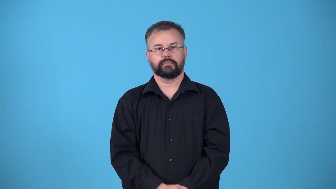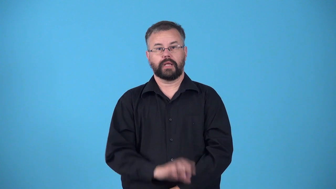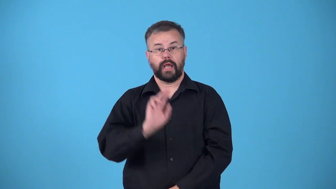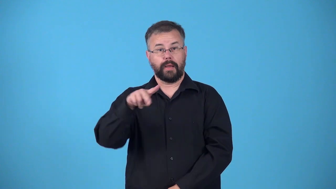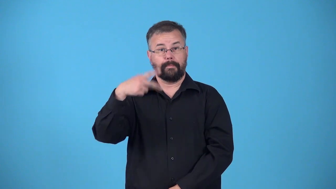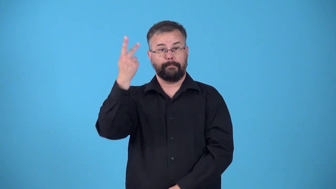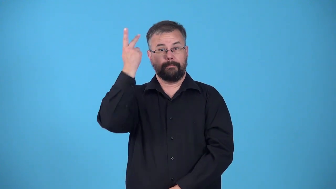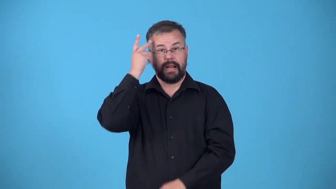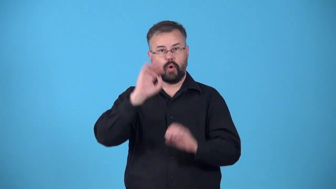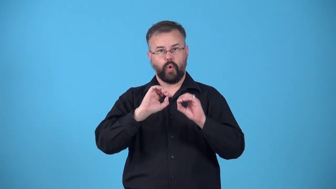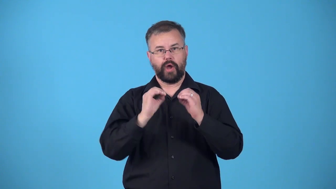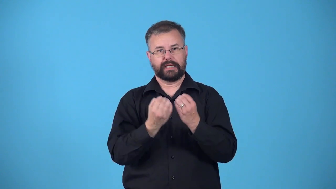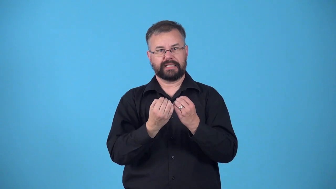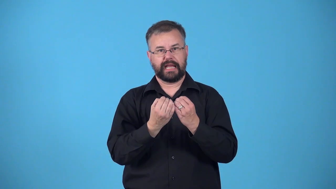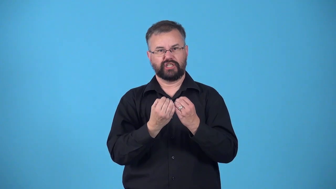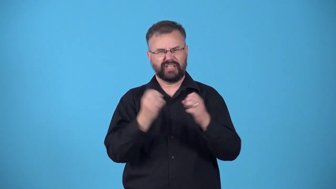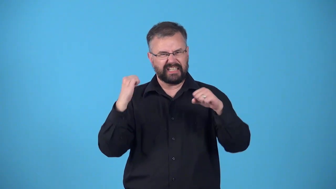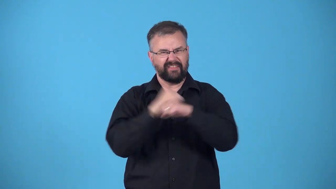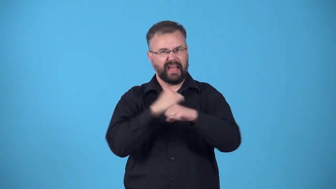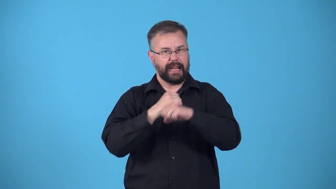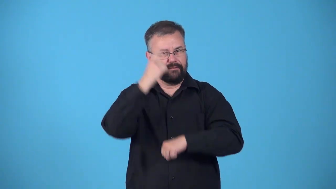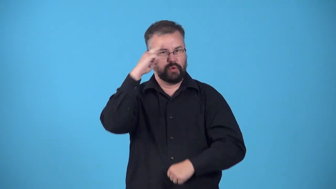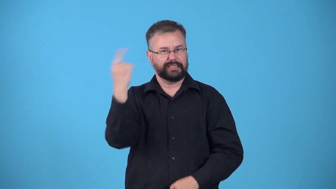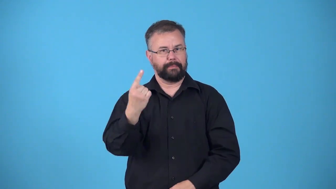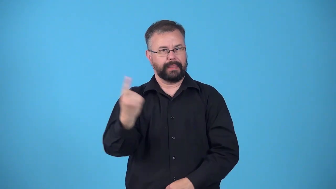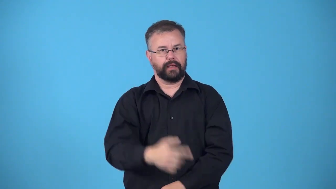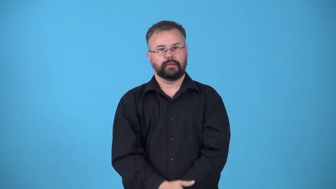front